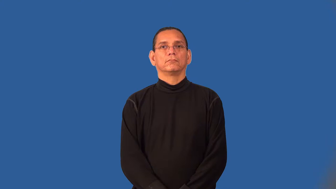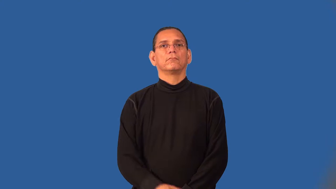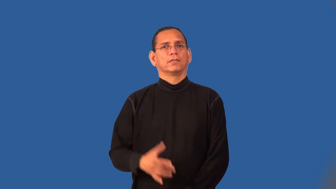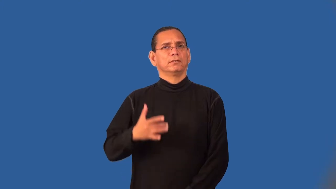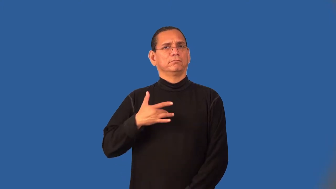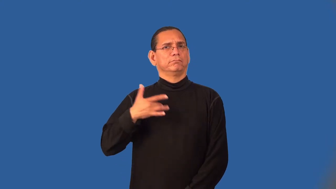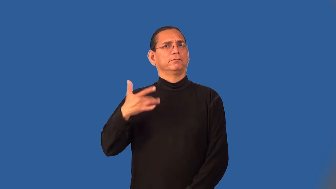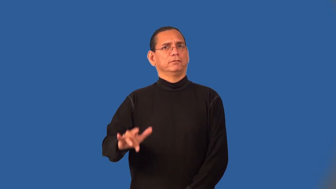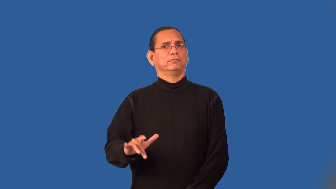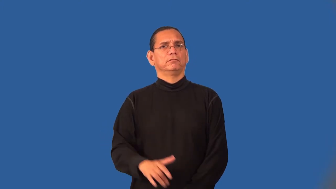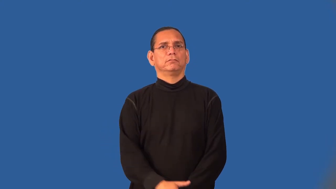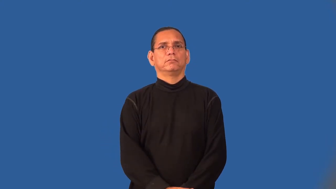sensitive-easily hurt